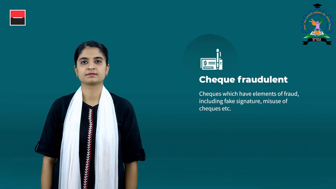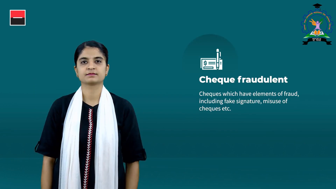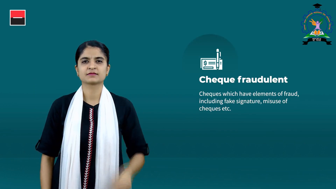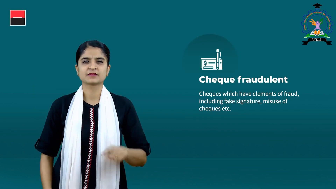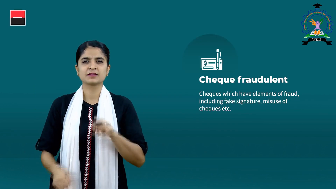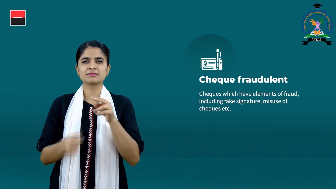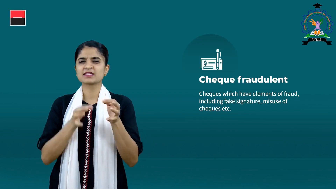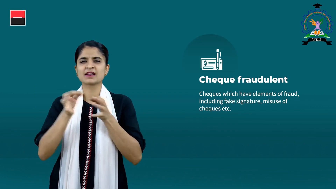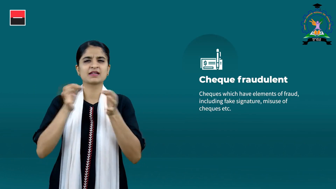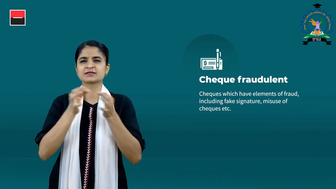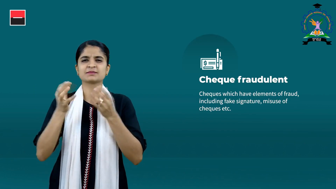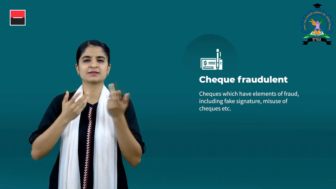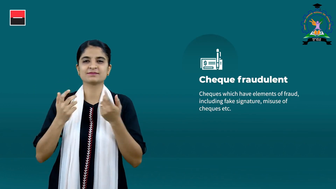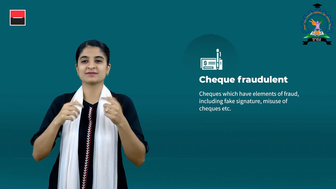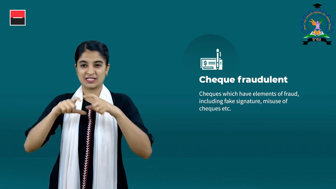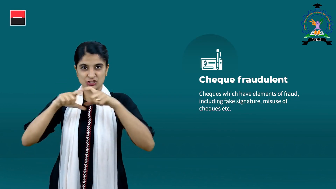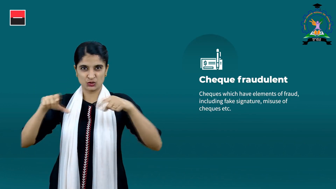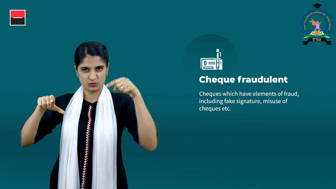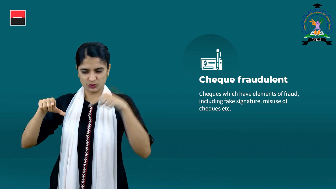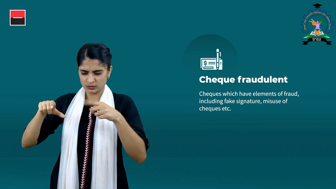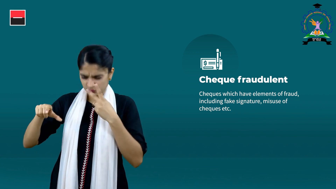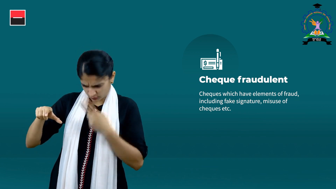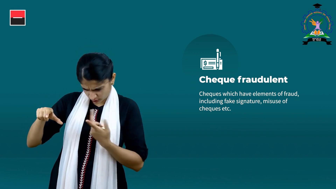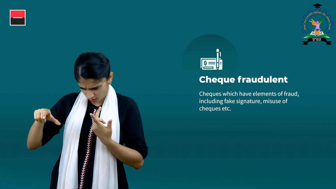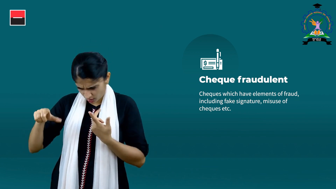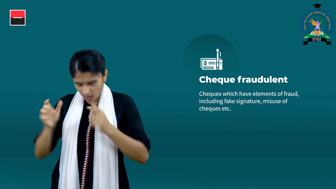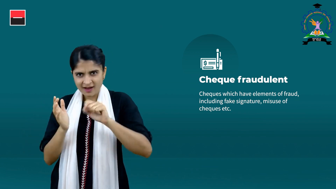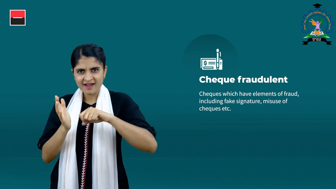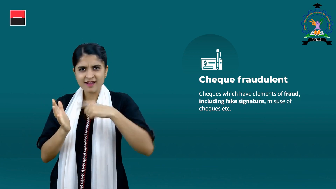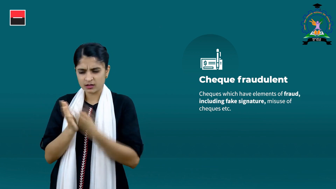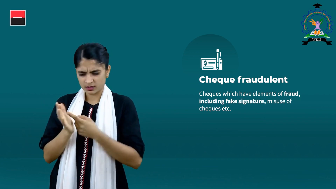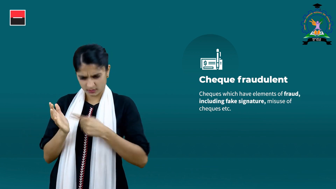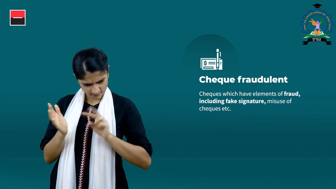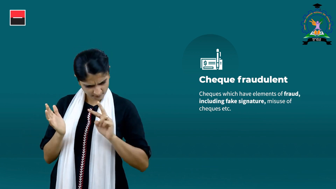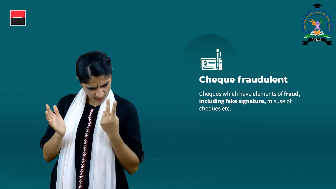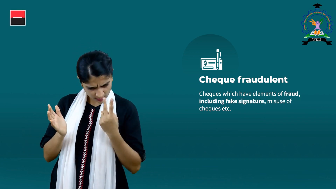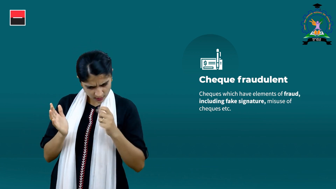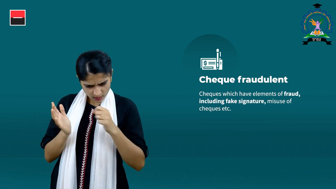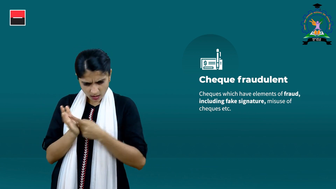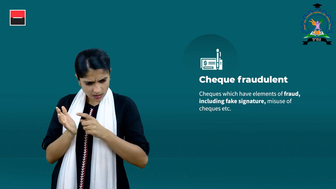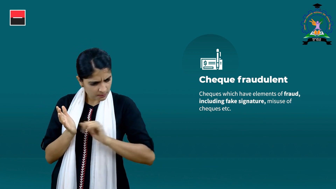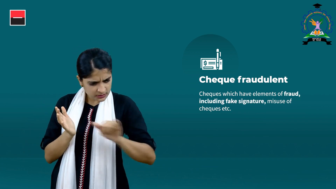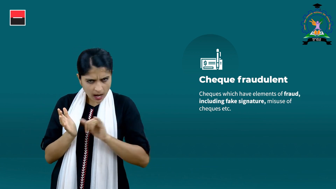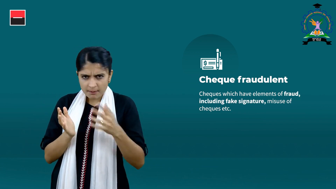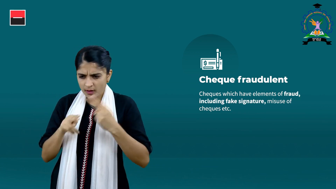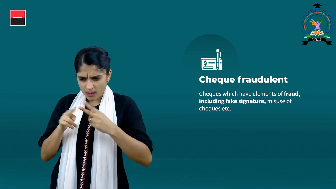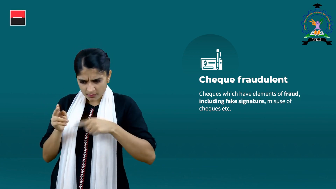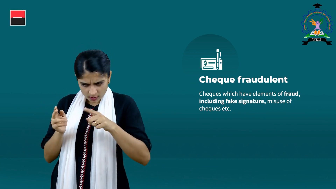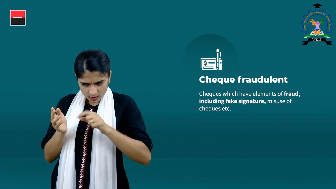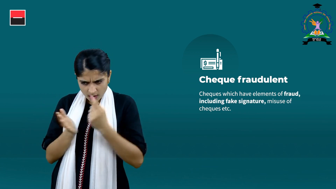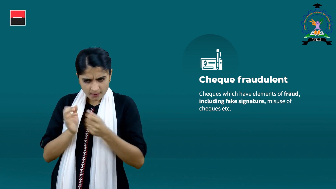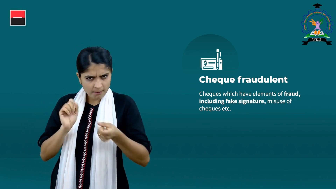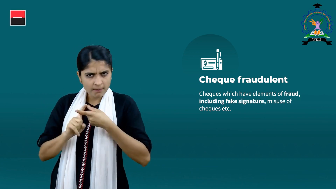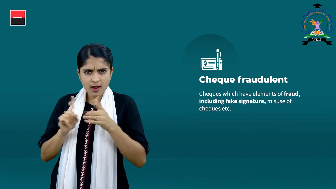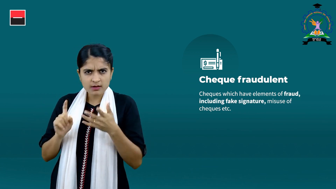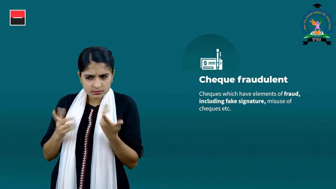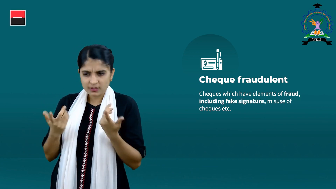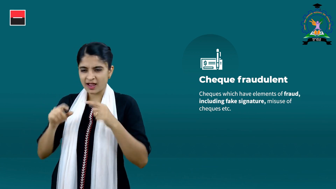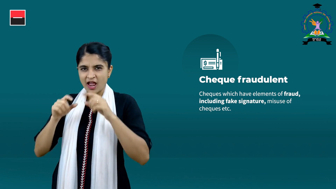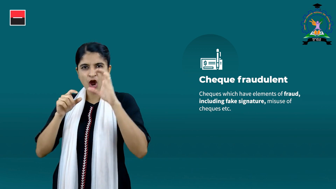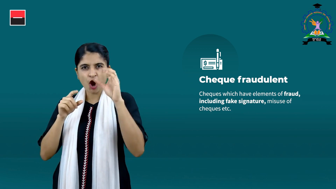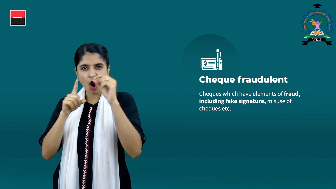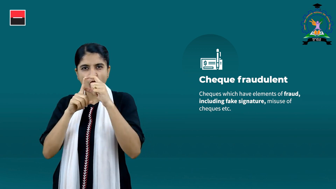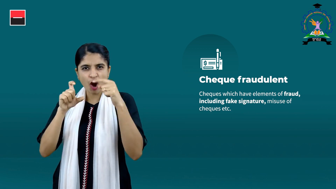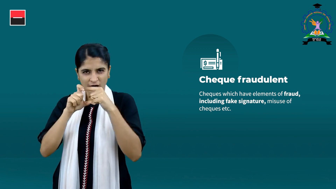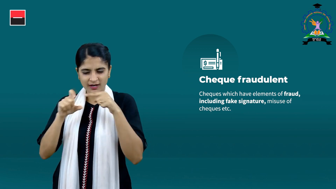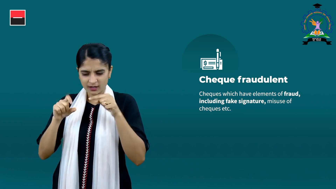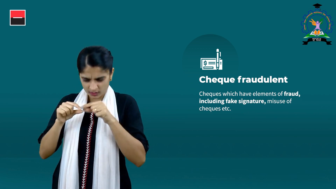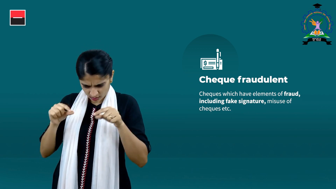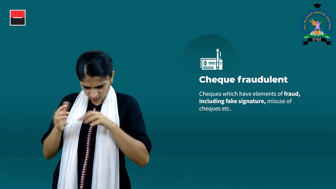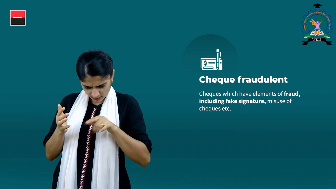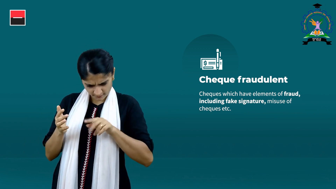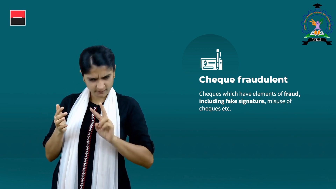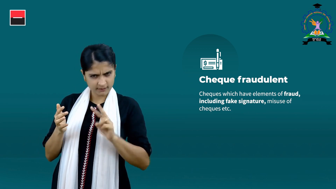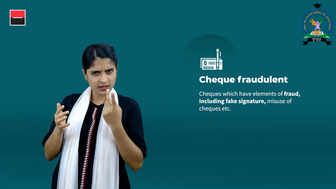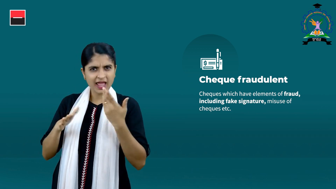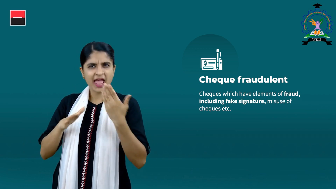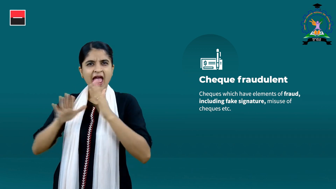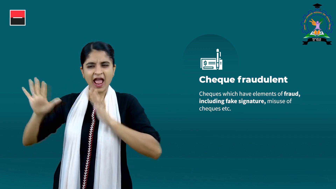7 Cheque Fraudulent